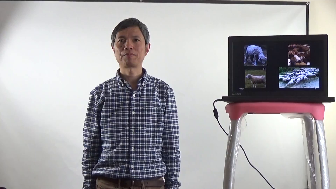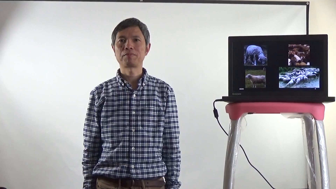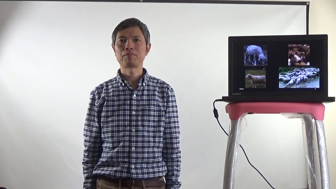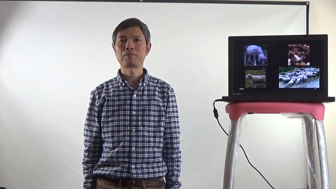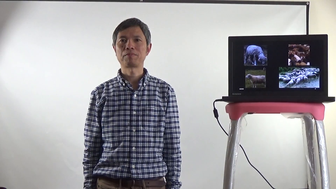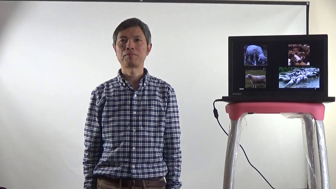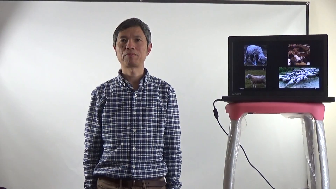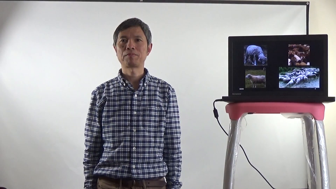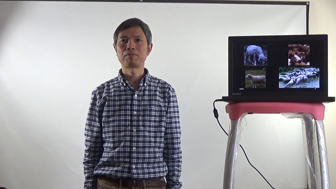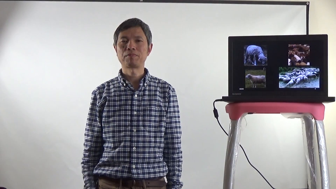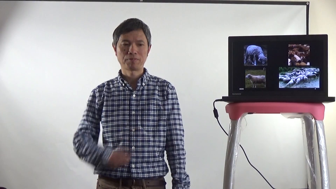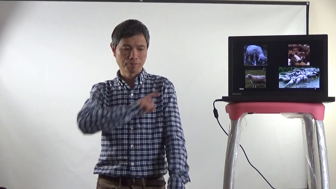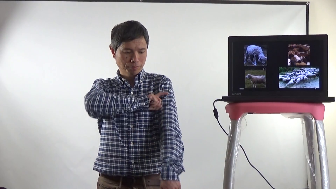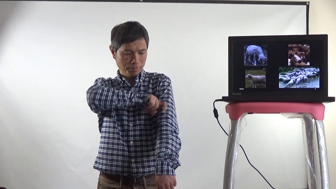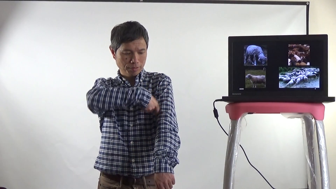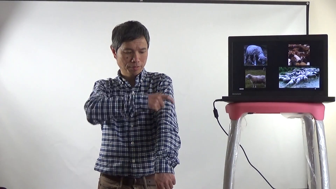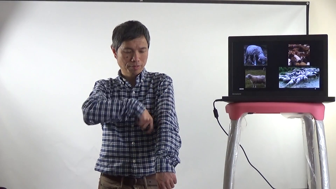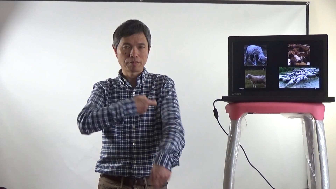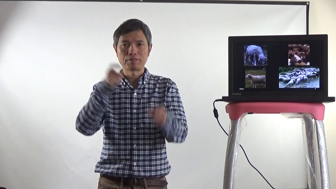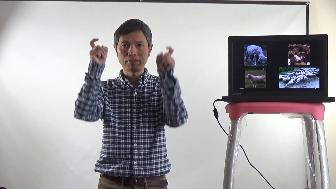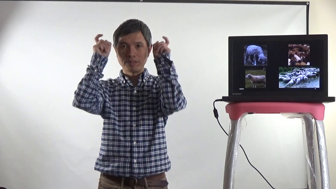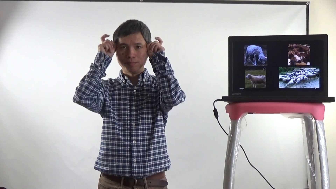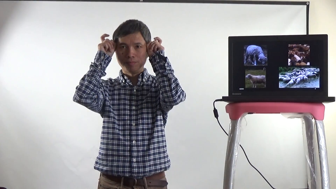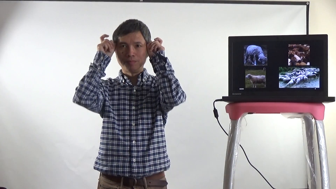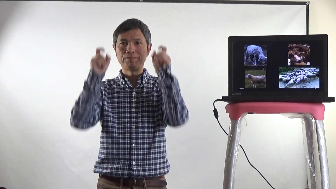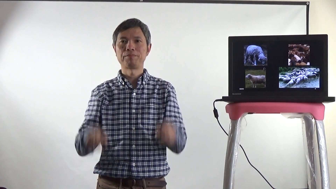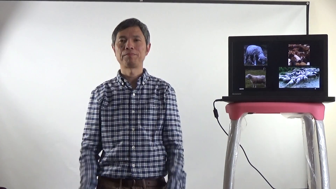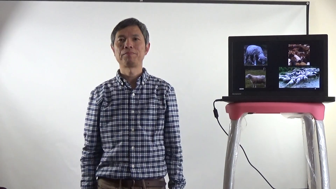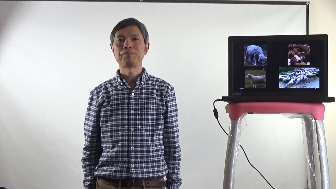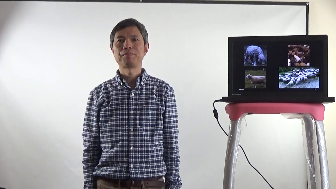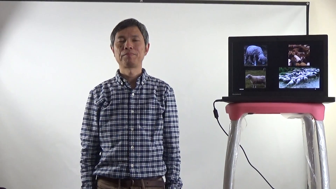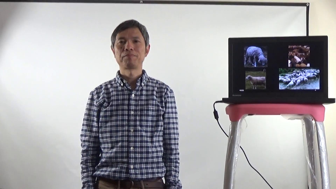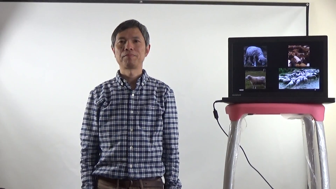sheep